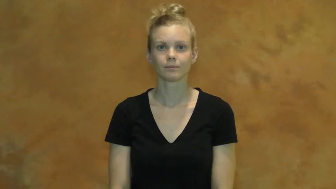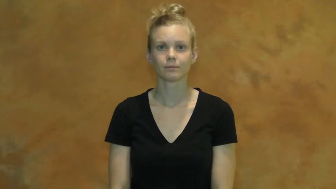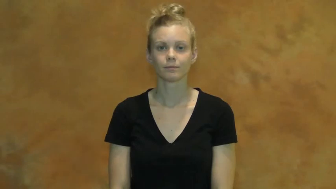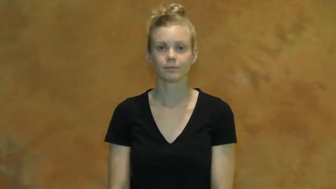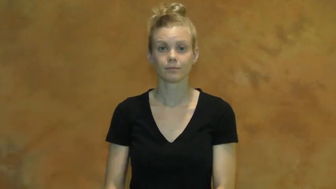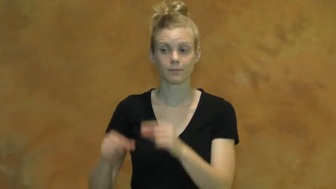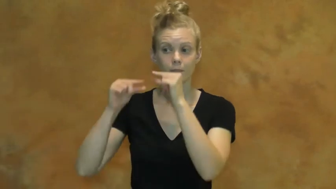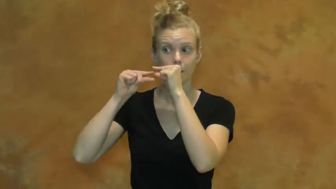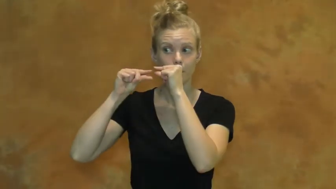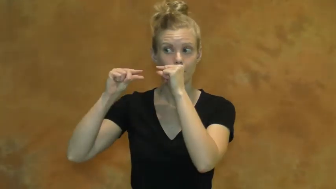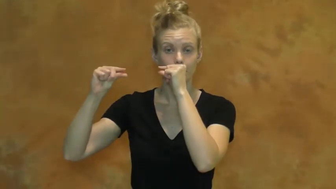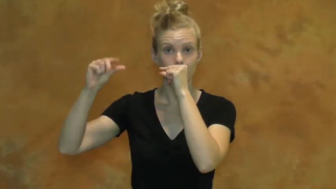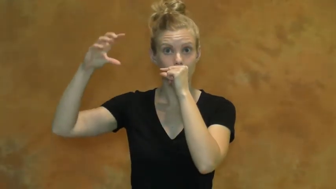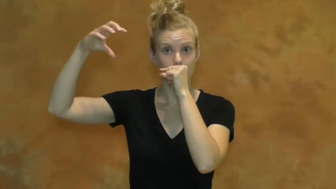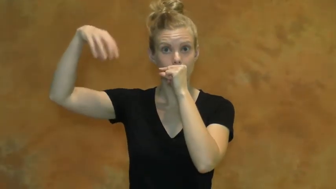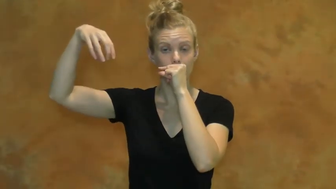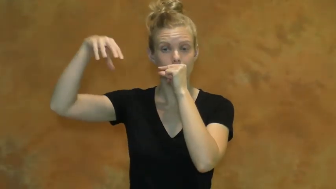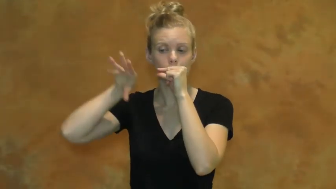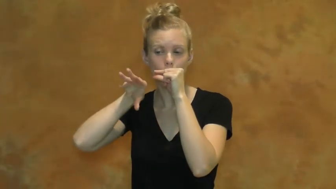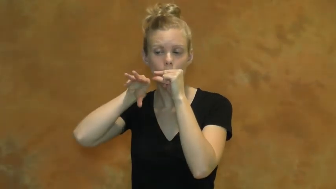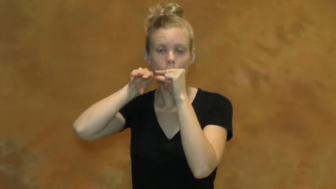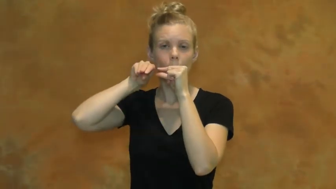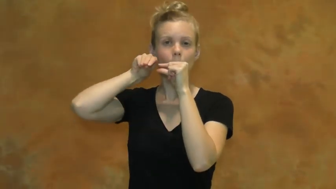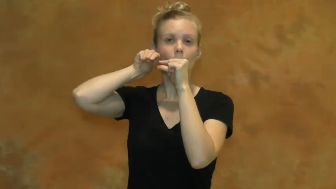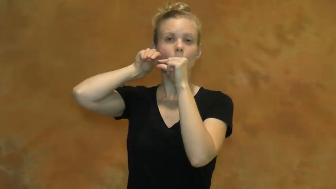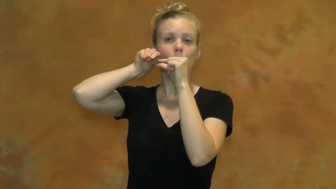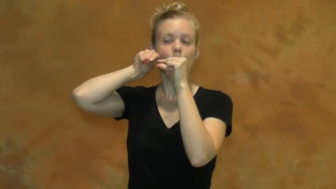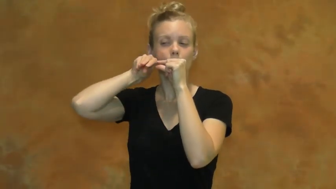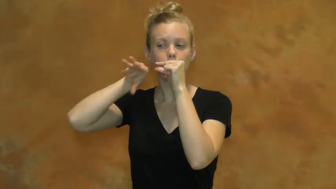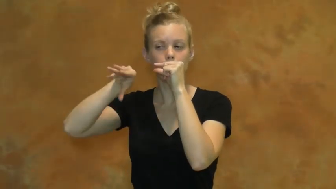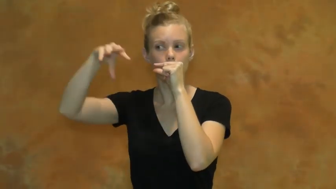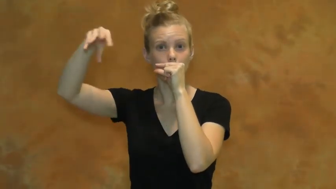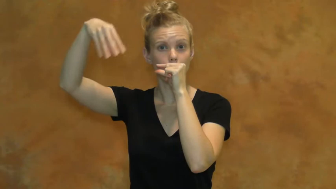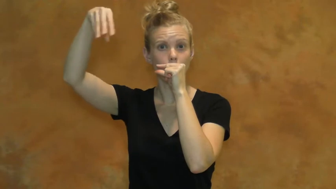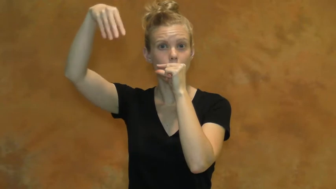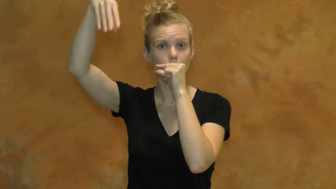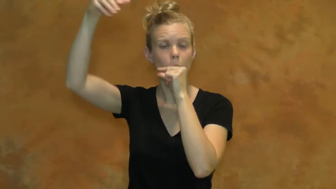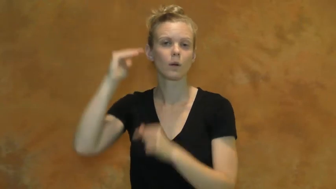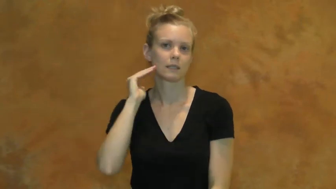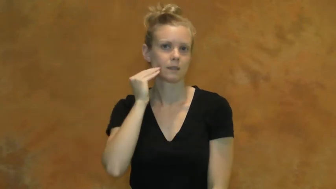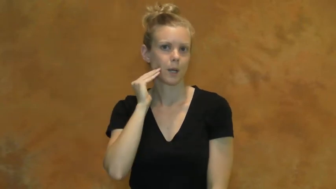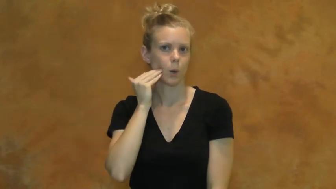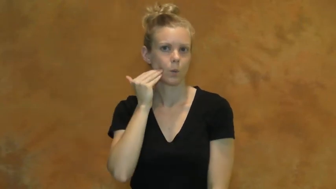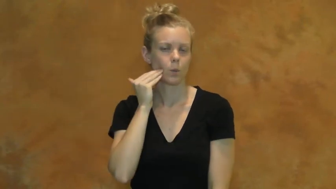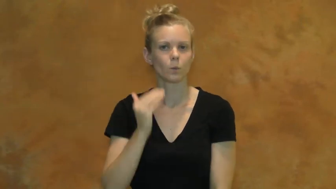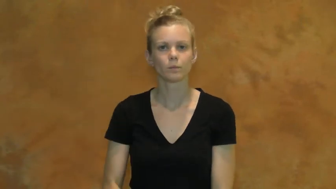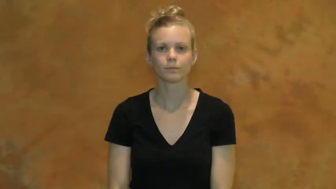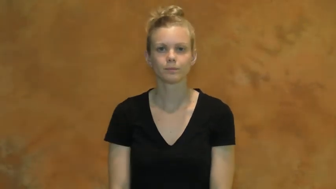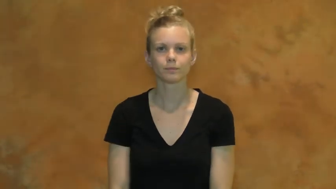pipe smoking